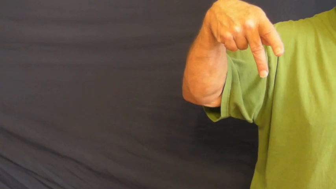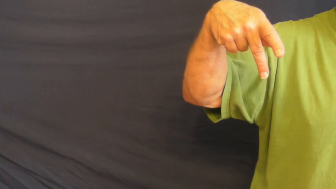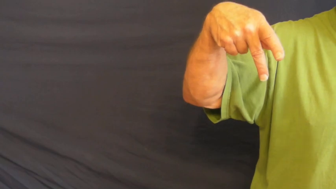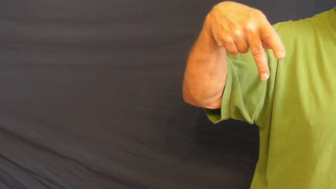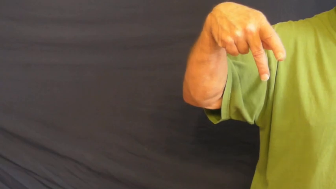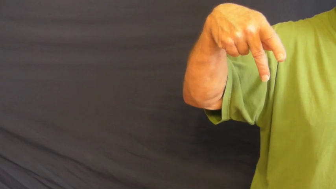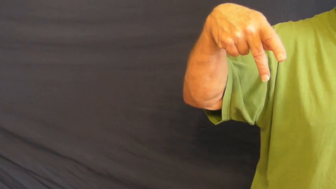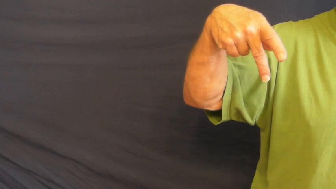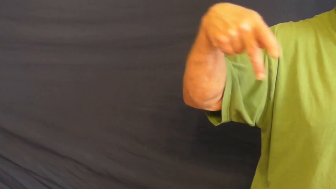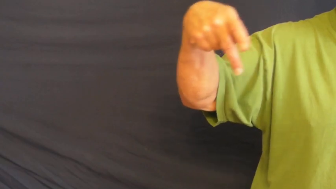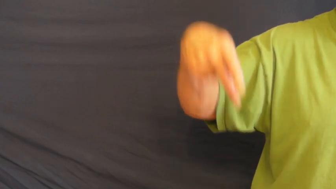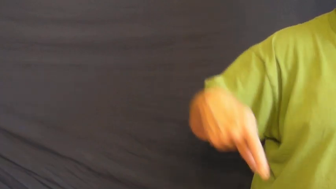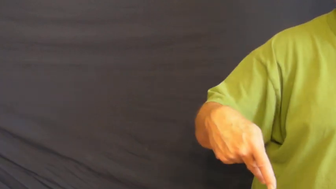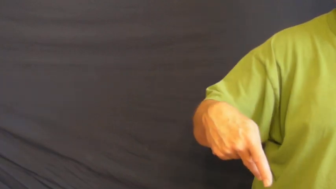Philadelphia